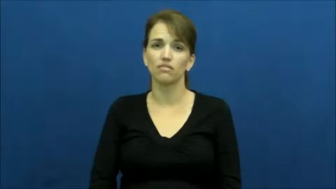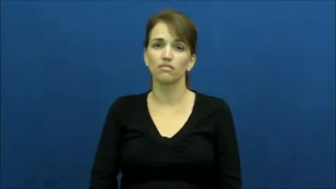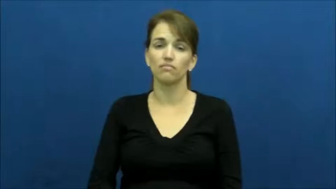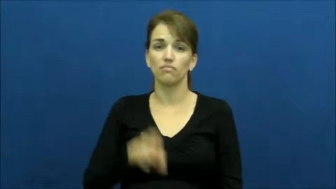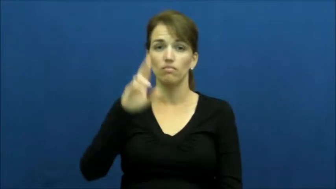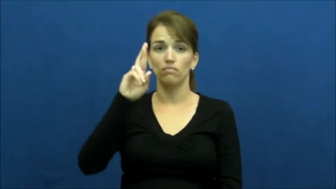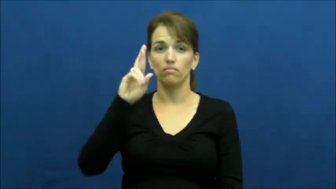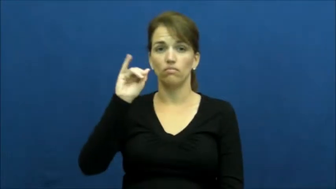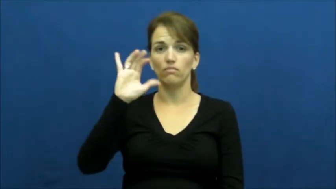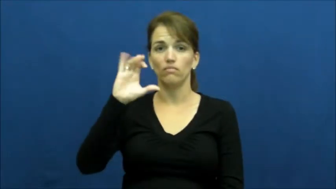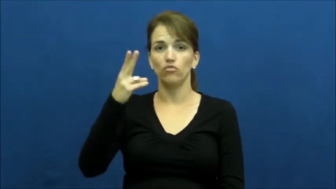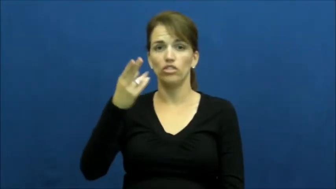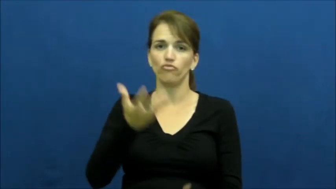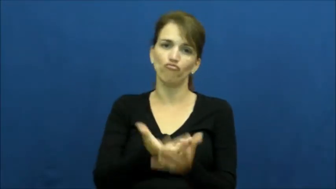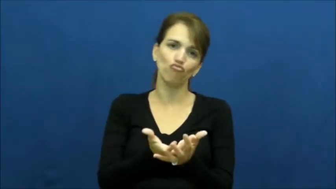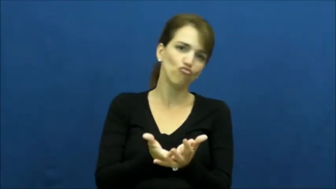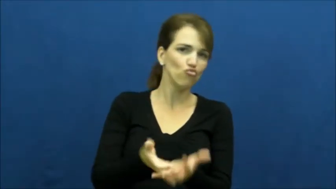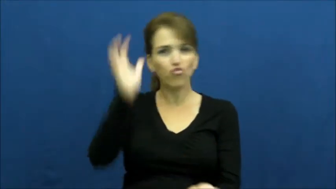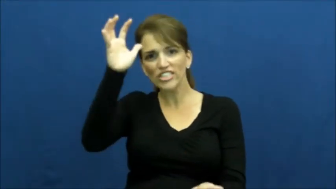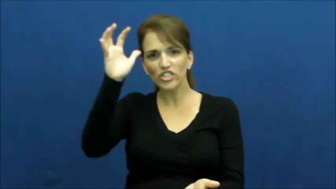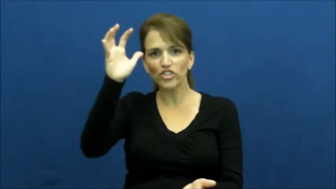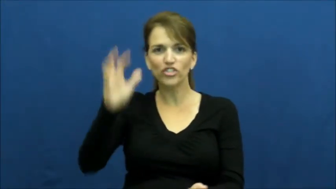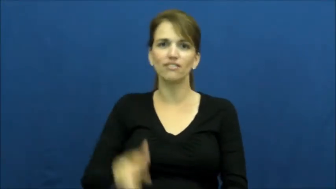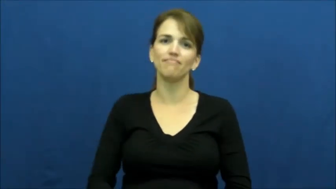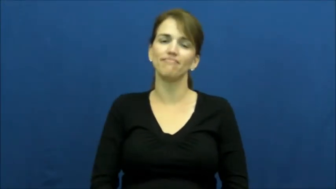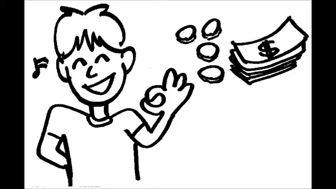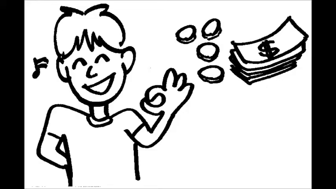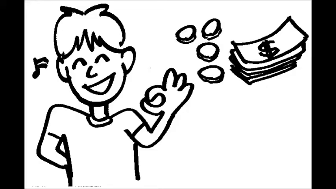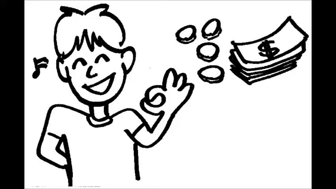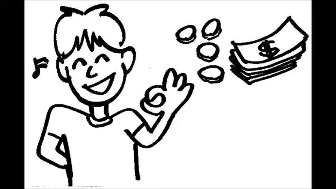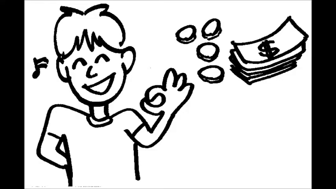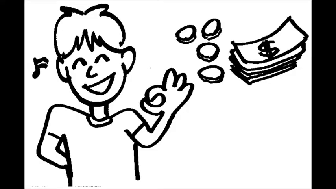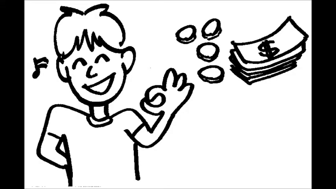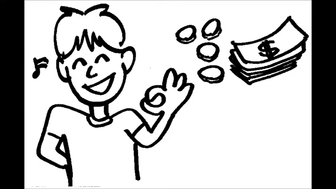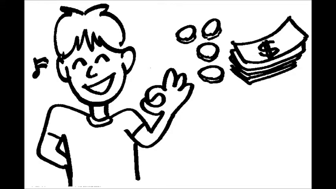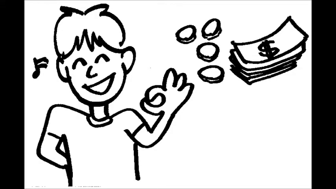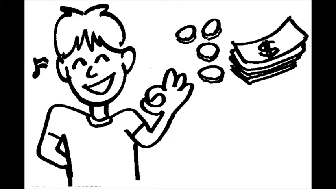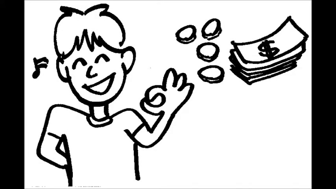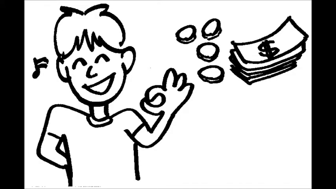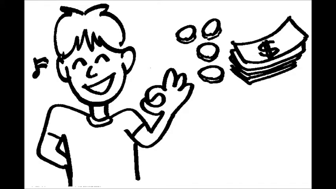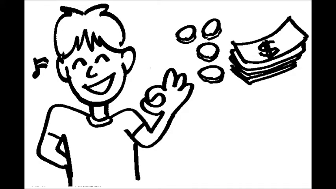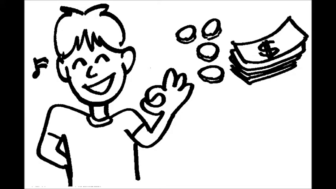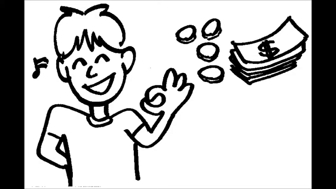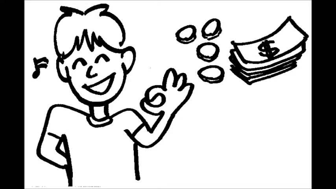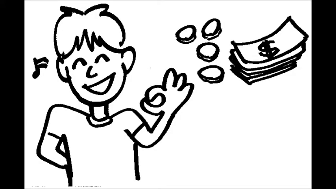rich,loaded-money